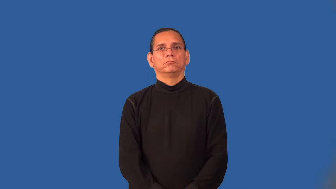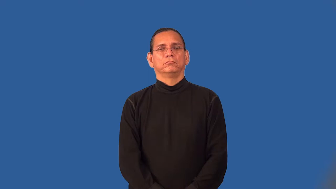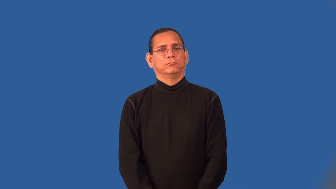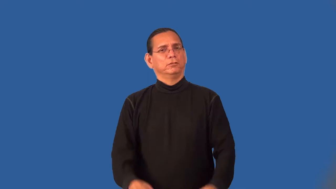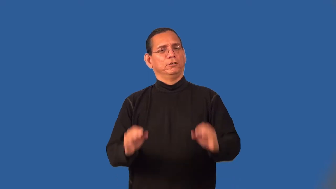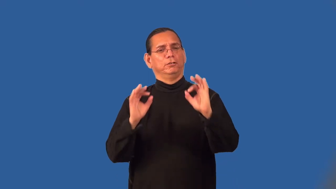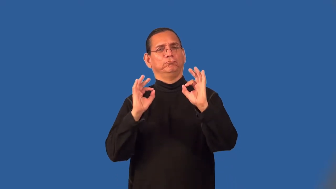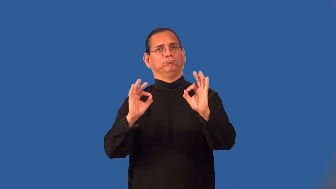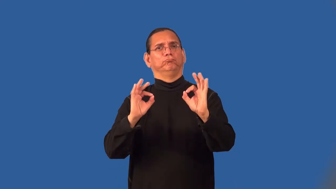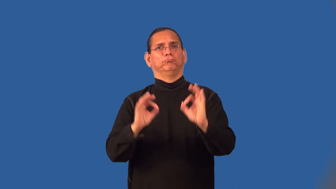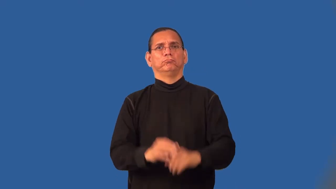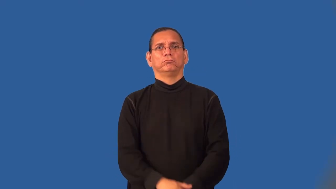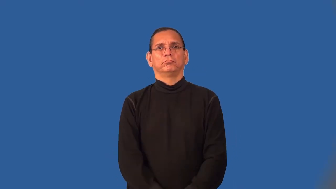sound-stable